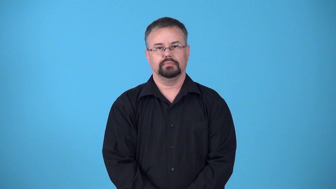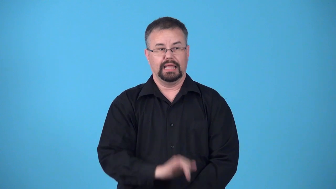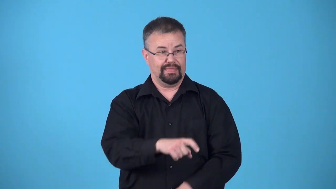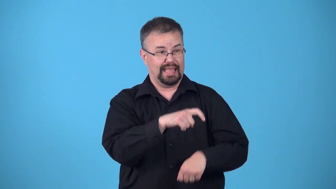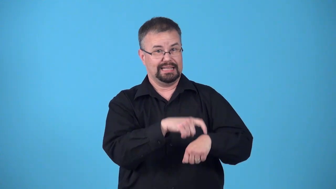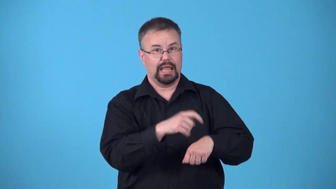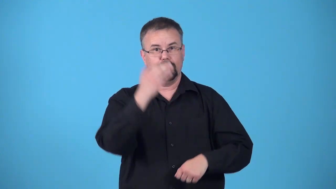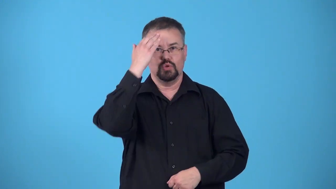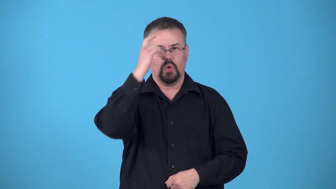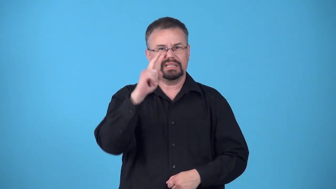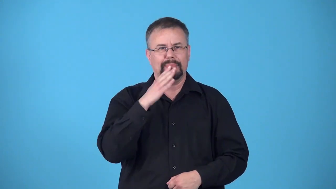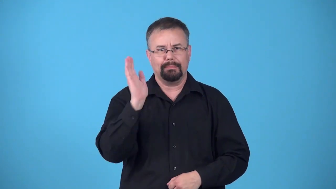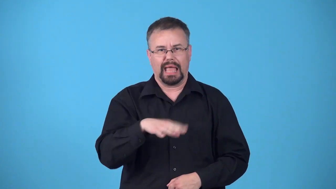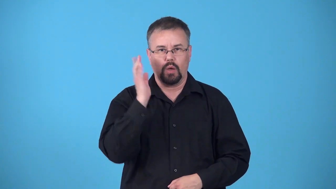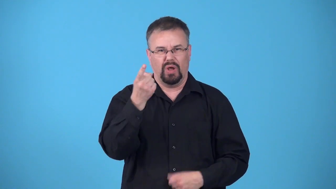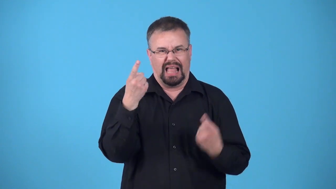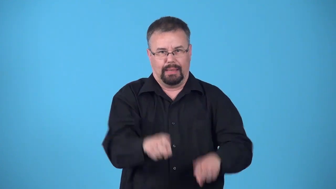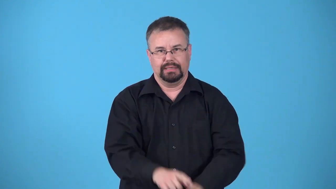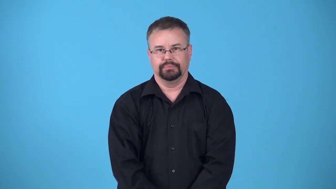quiet before the storm